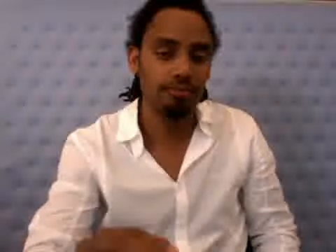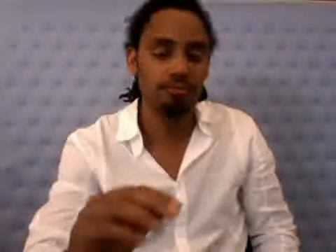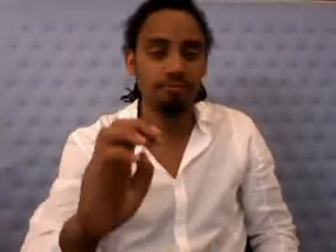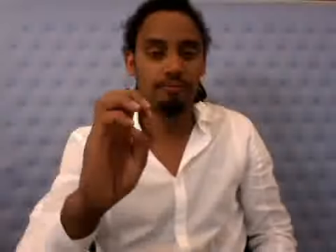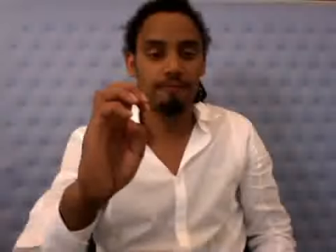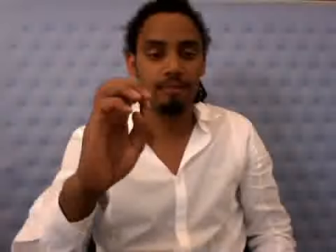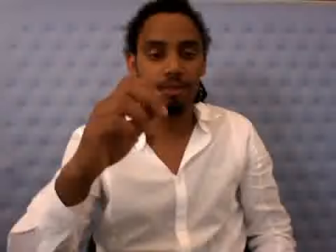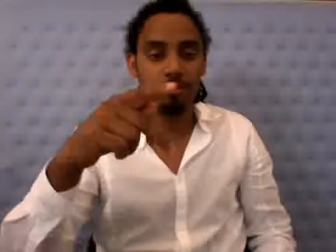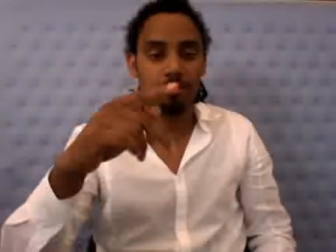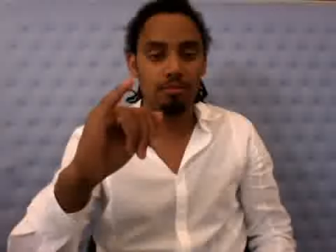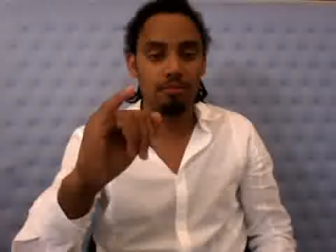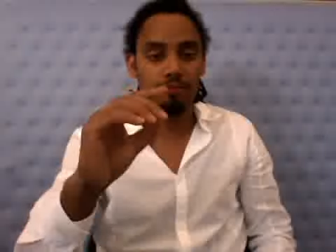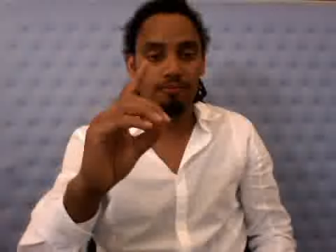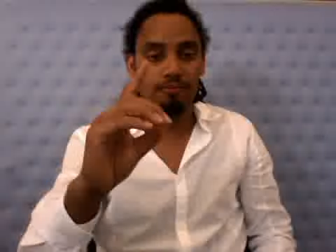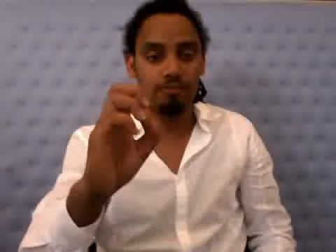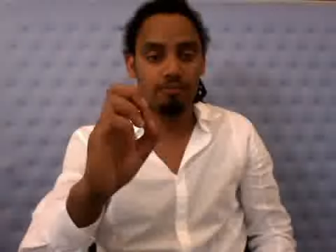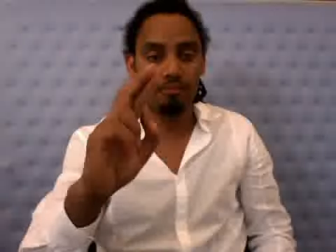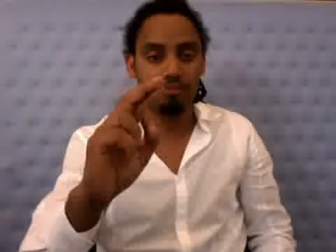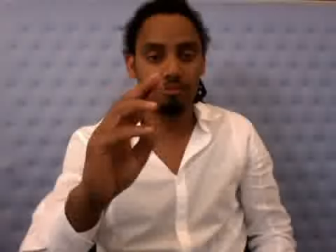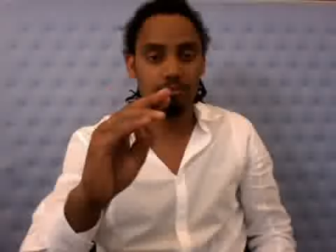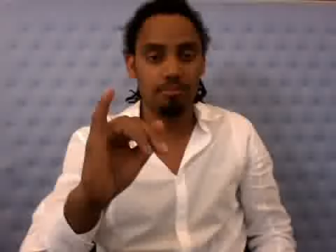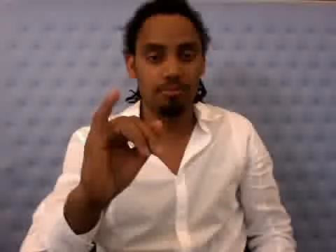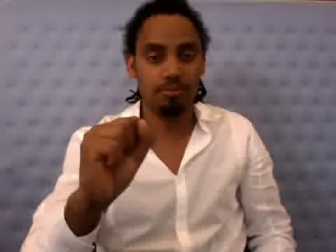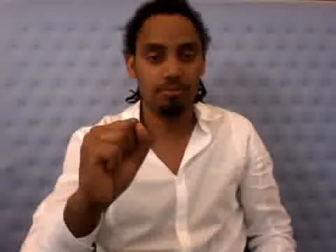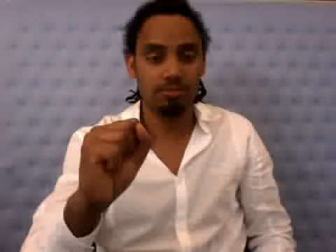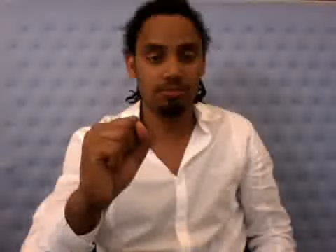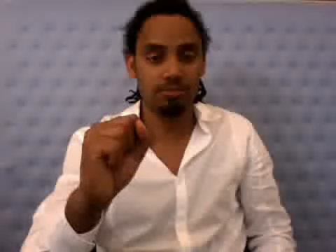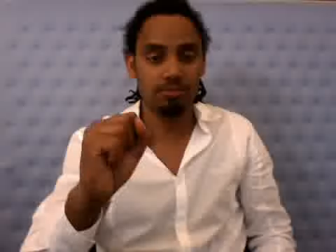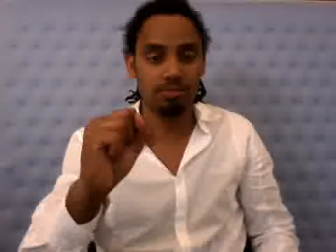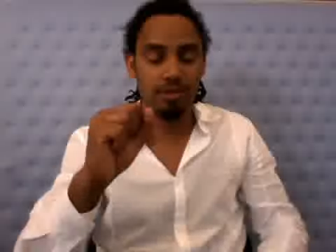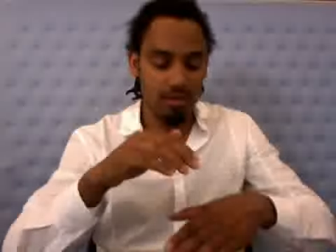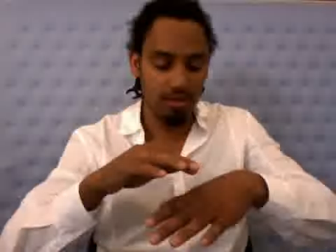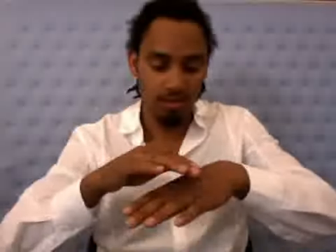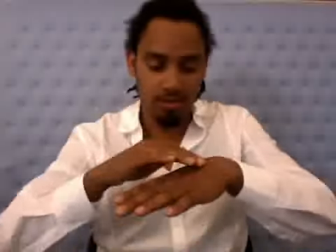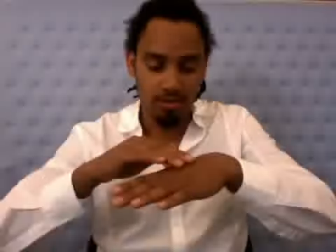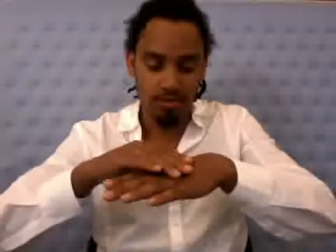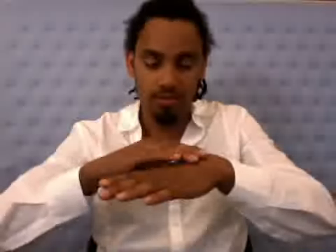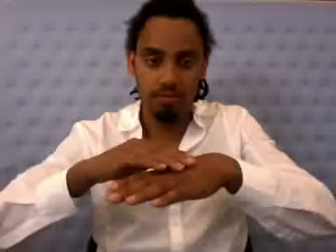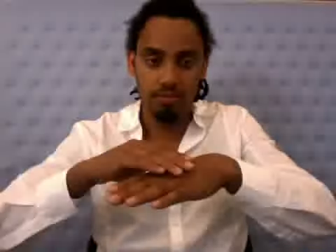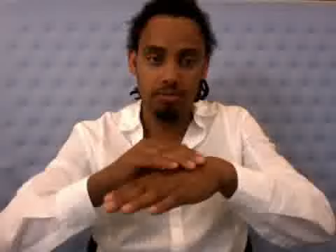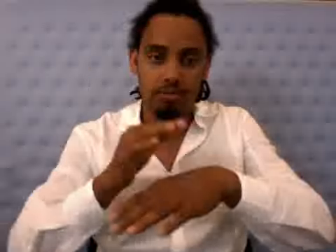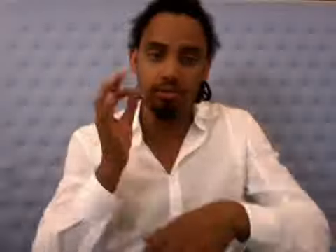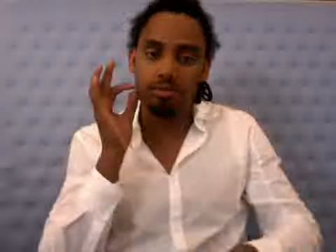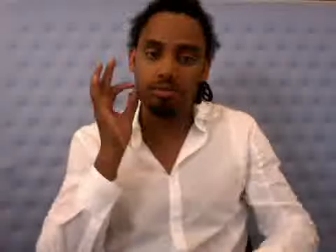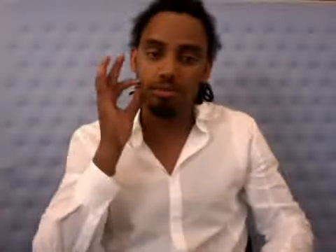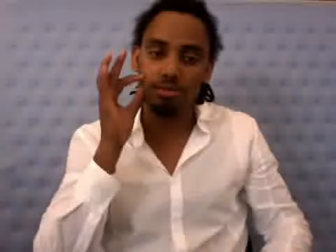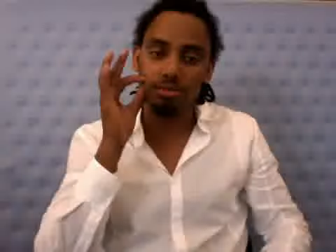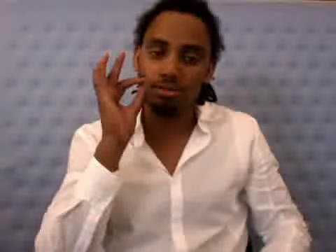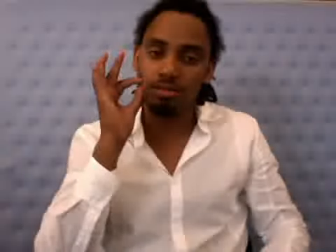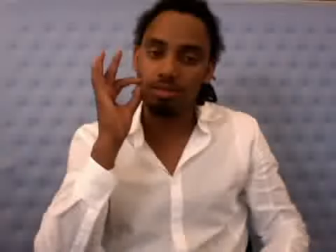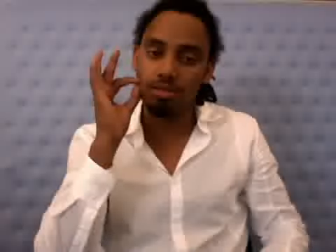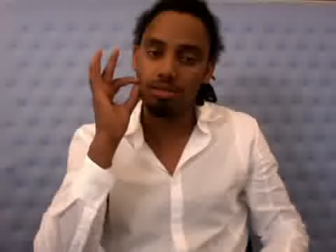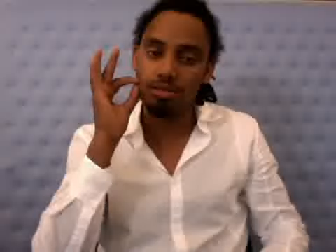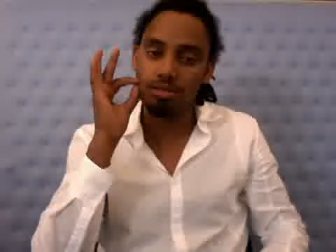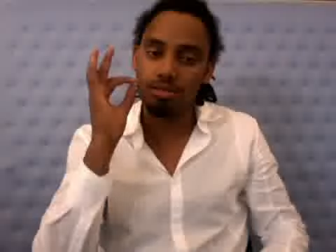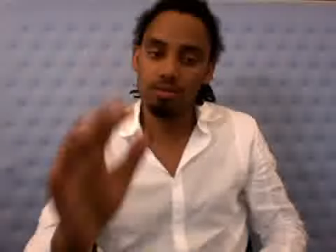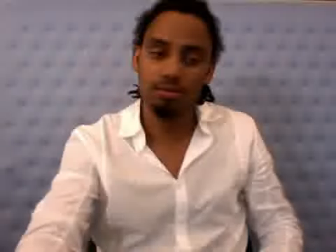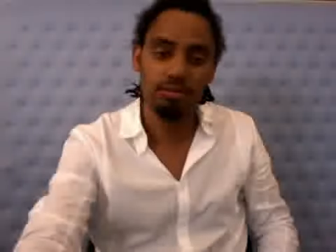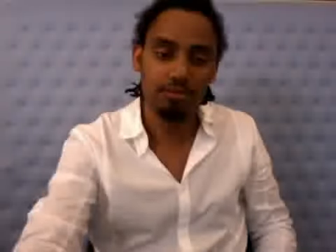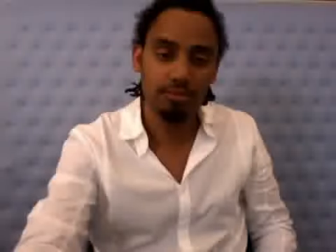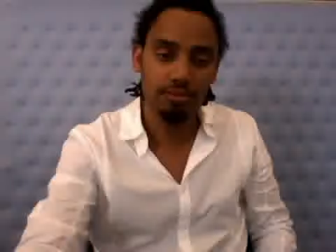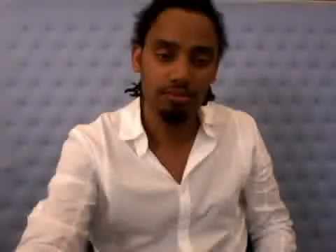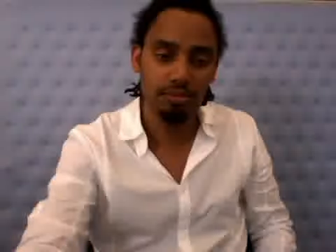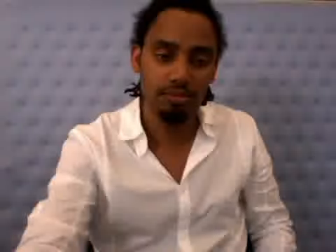Epidermis